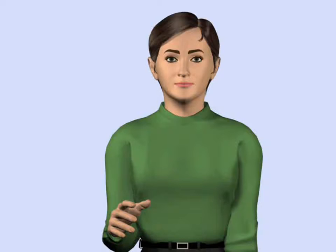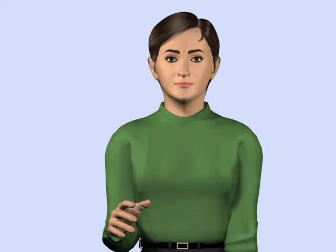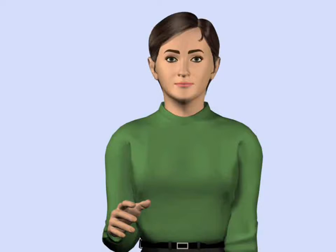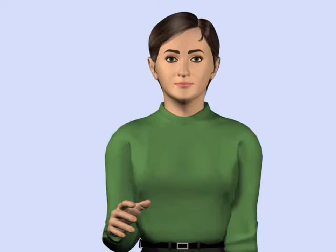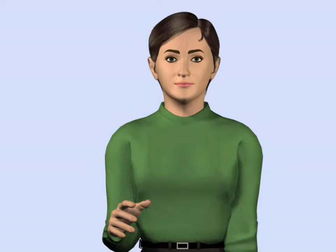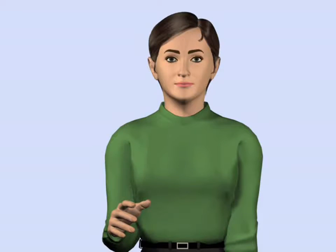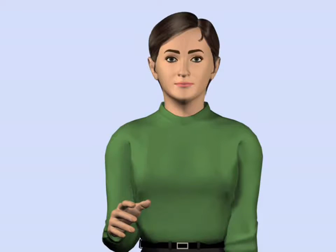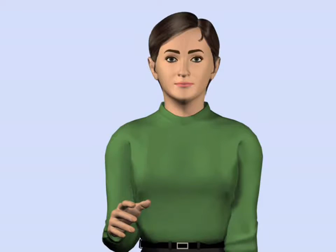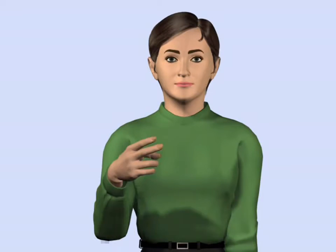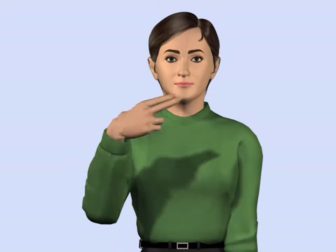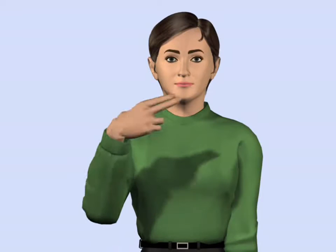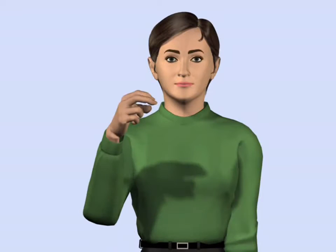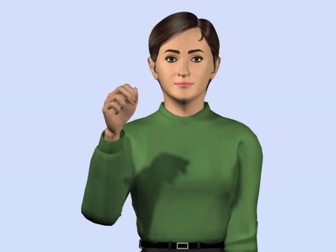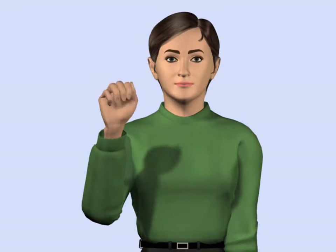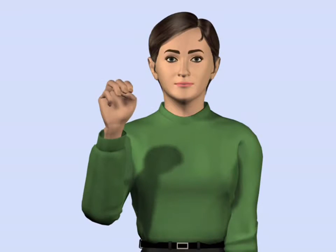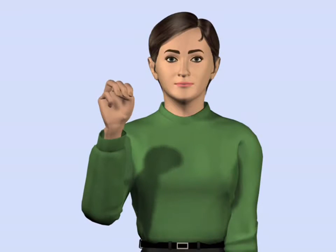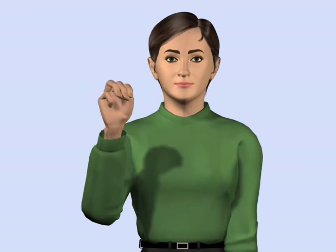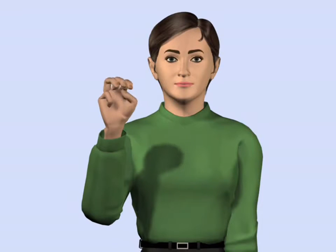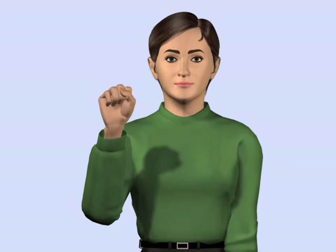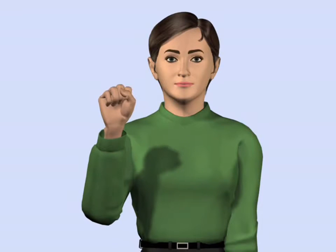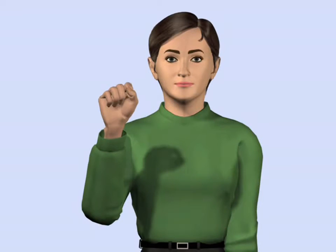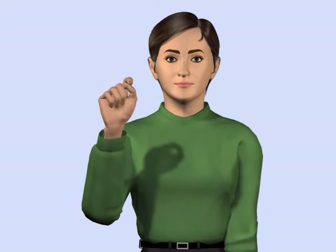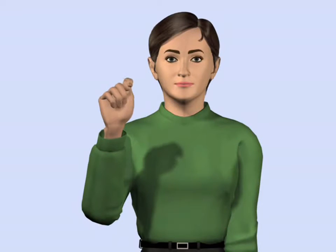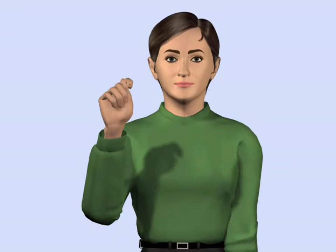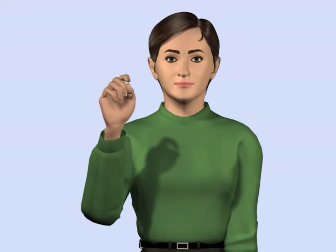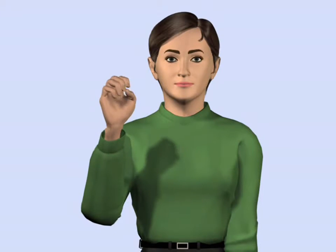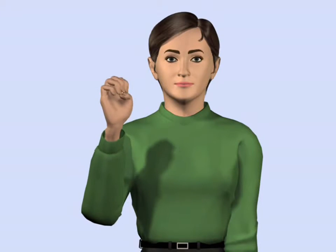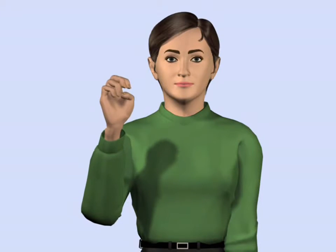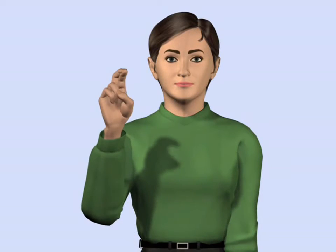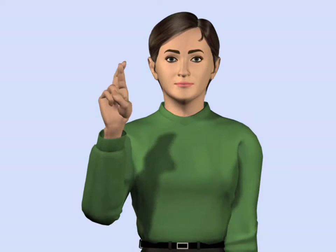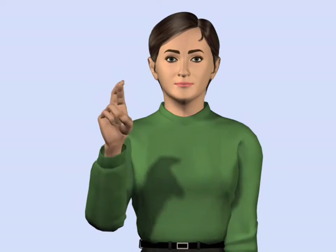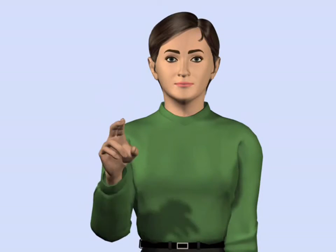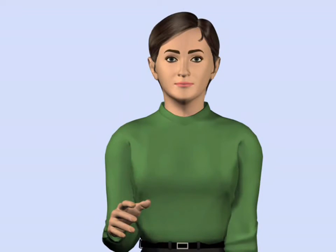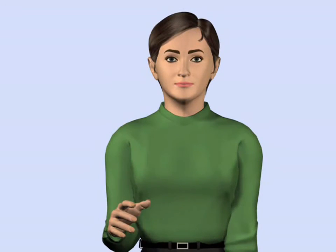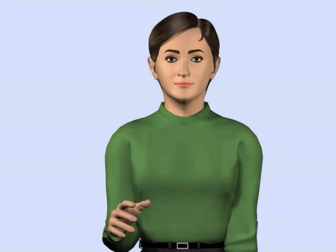hamster